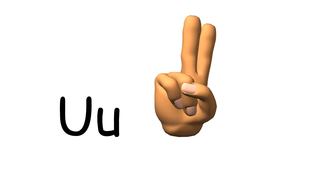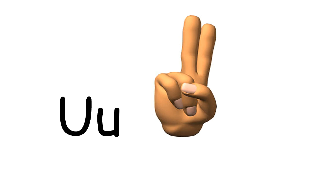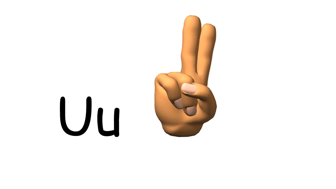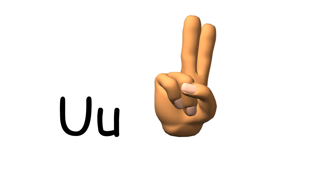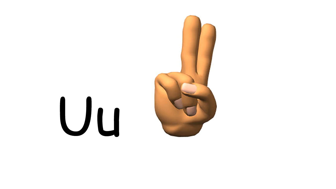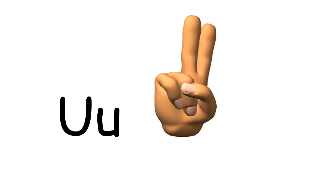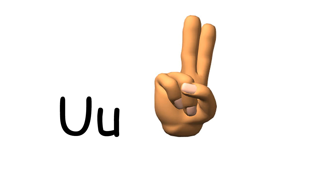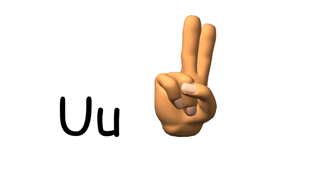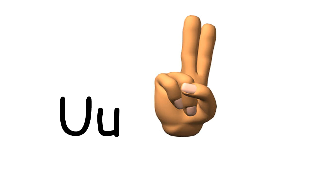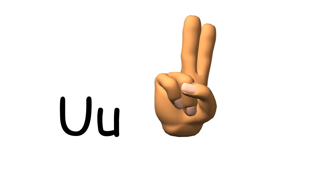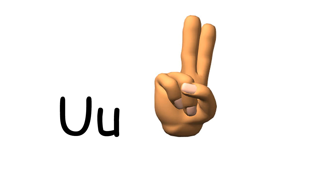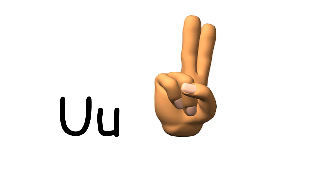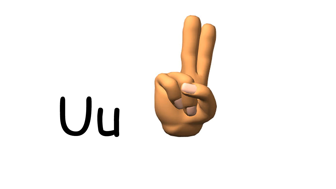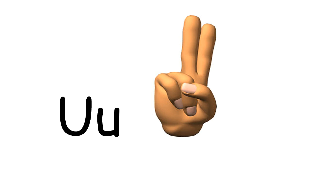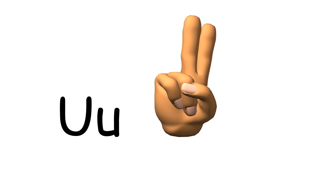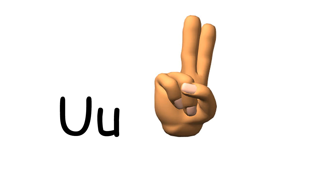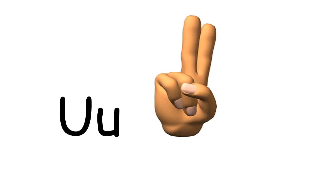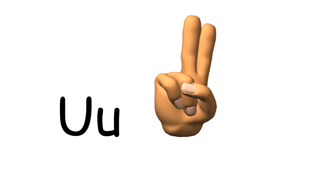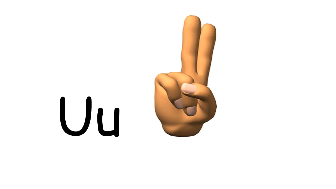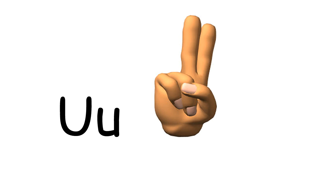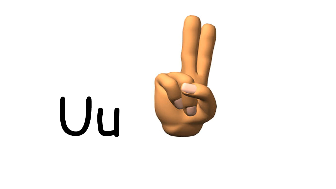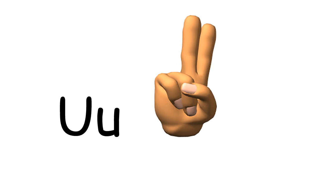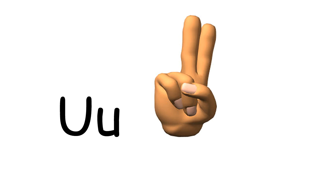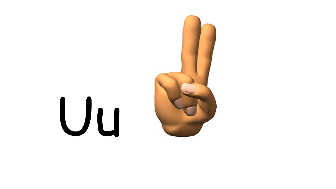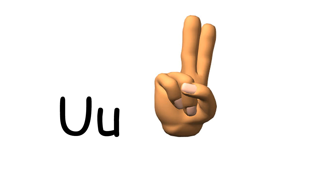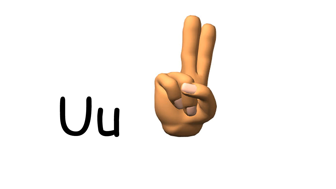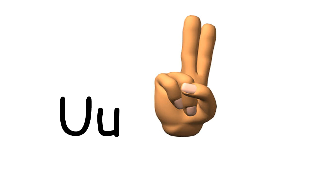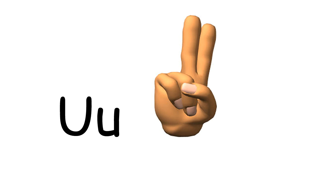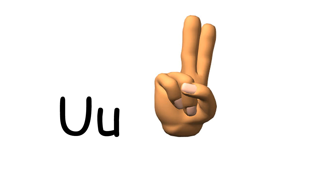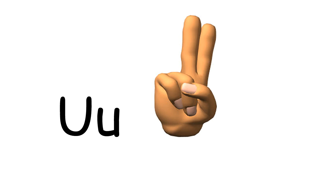u